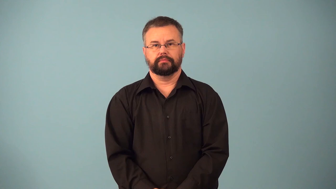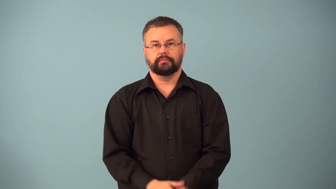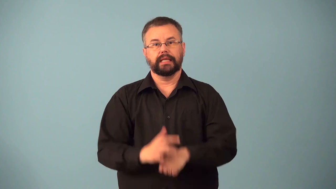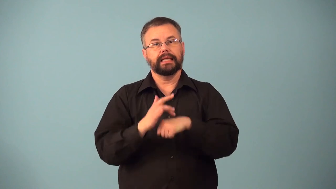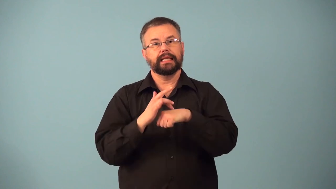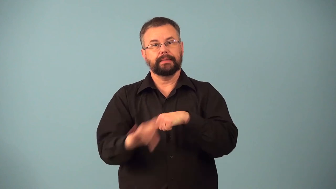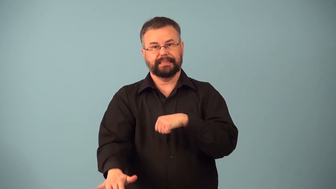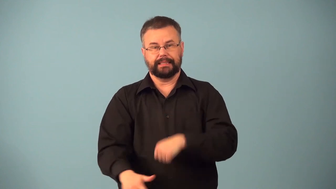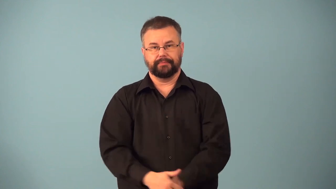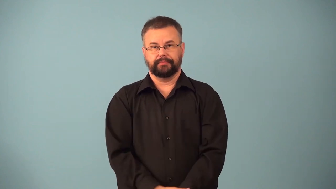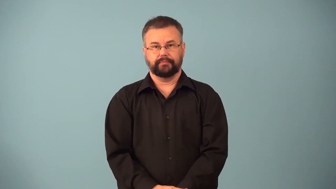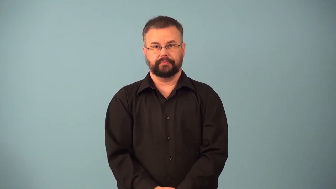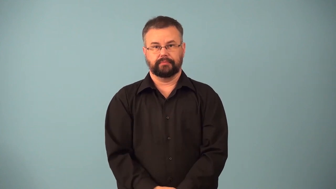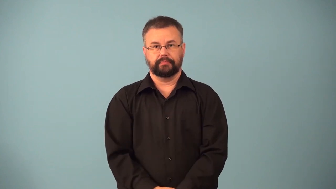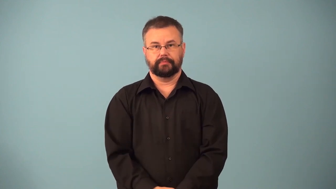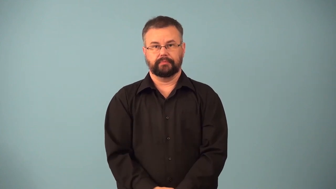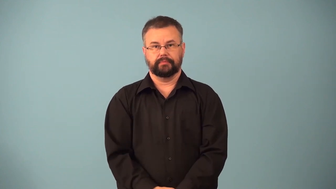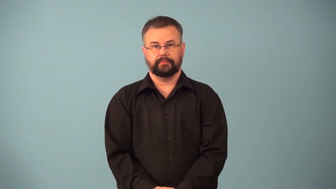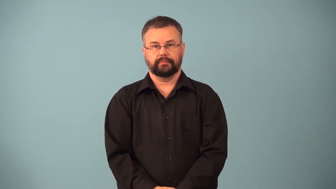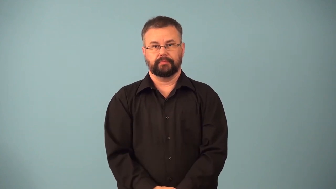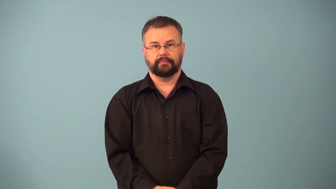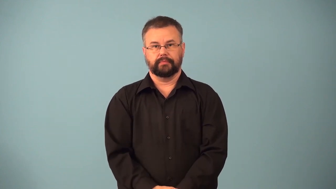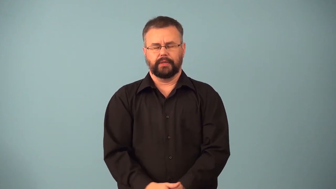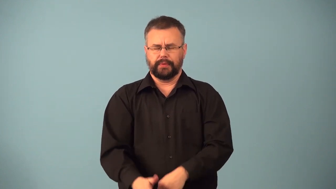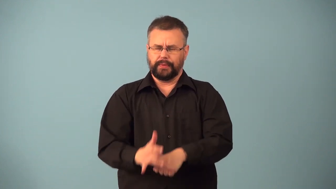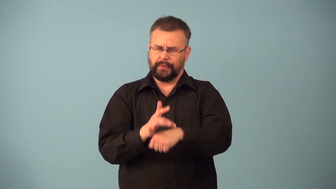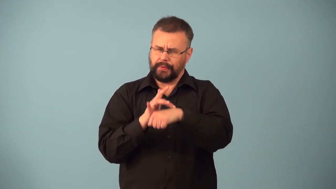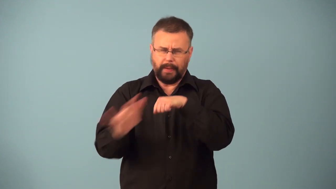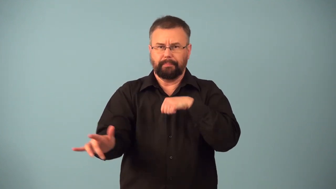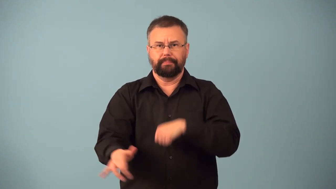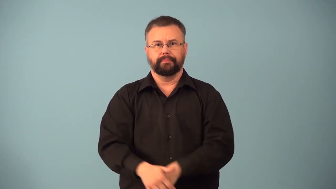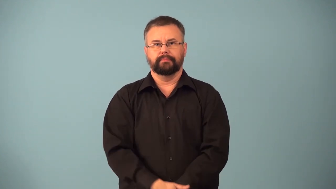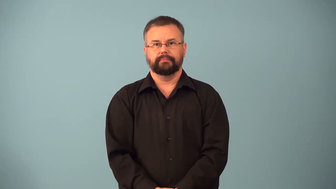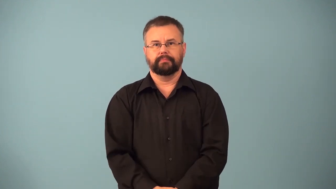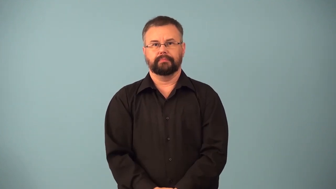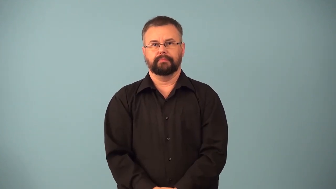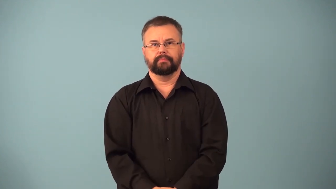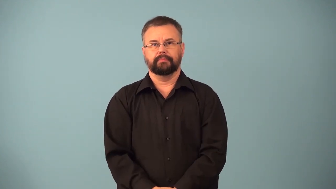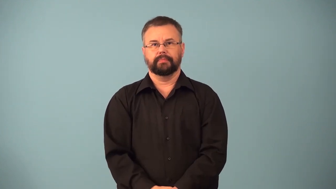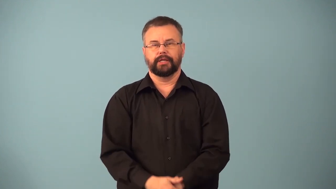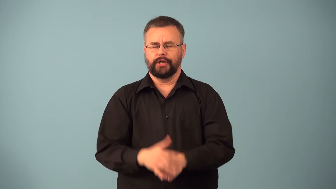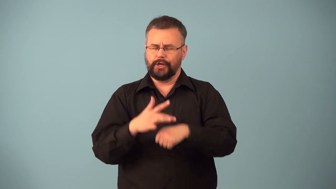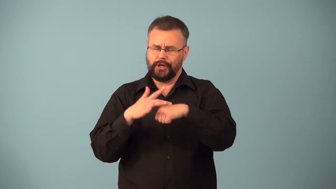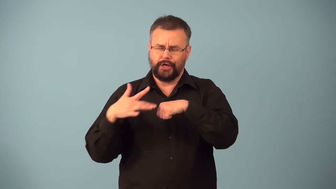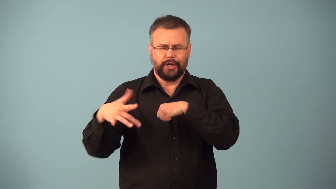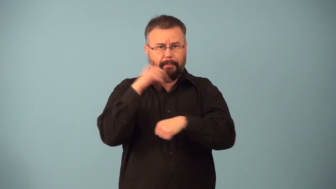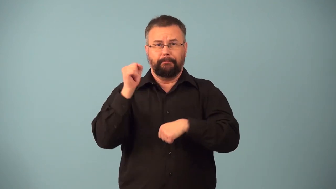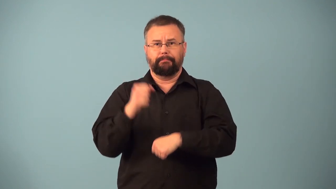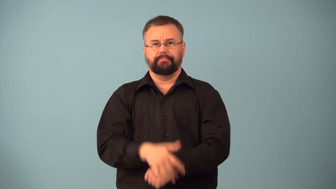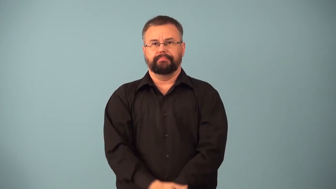empty, emptier, emptiest